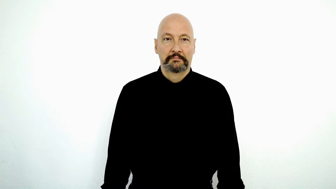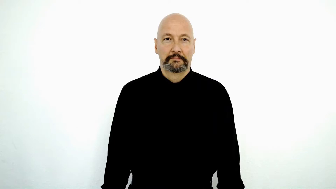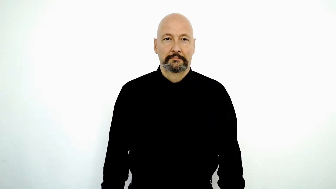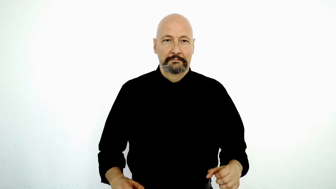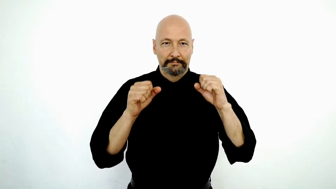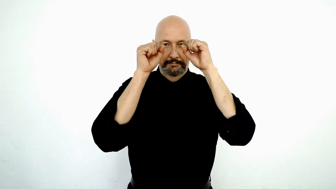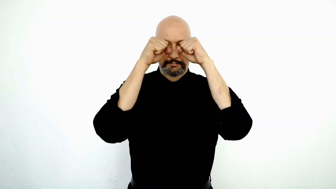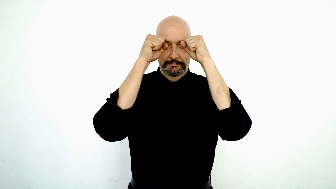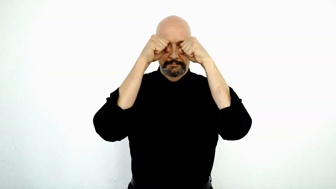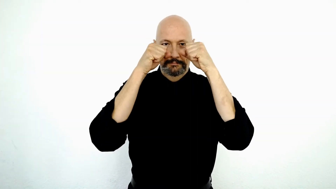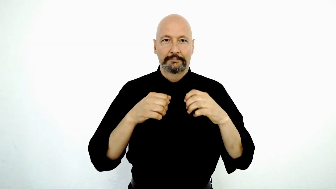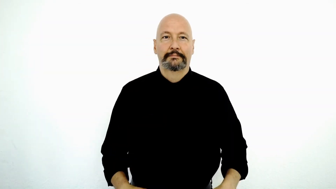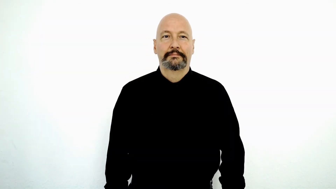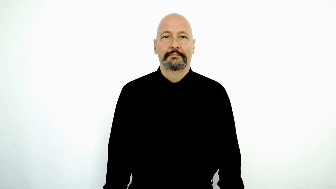PANDA